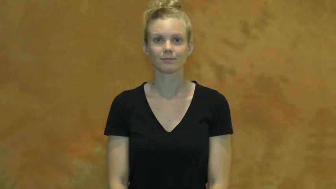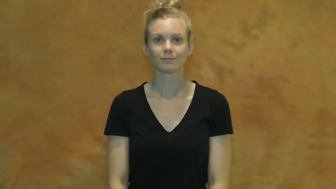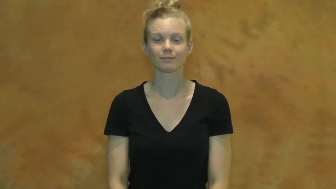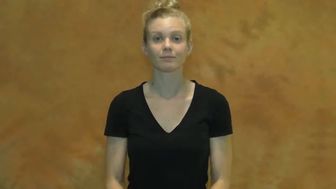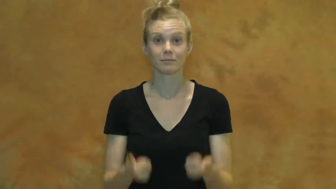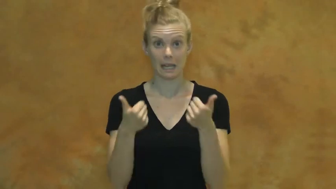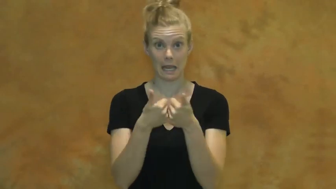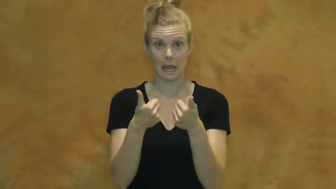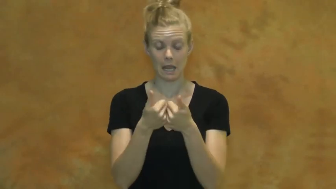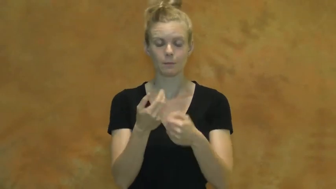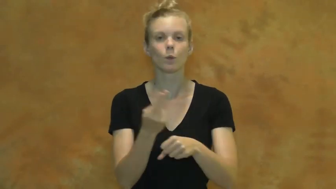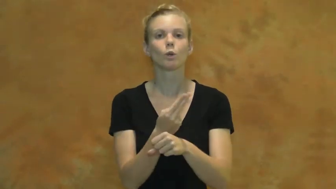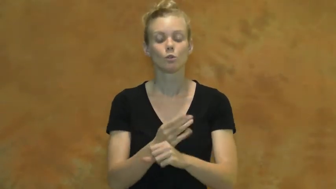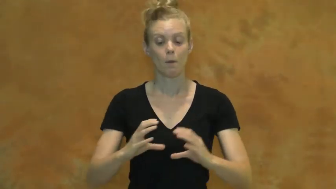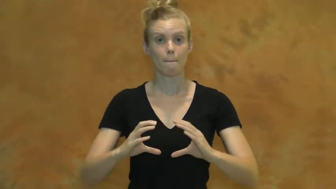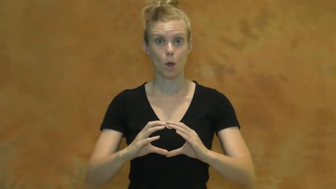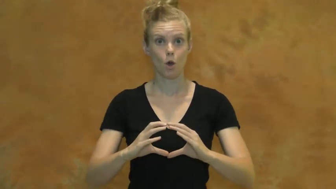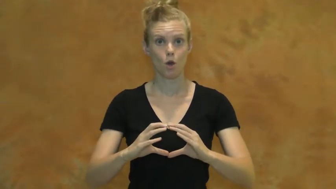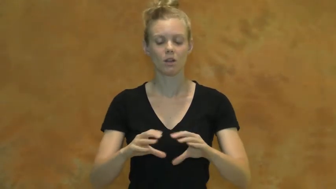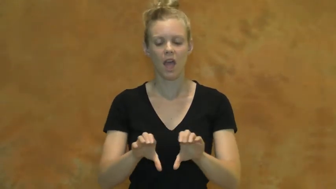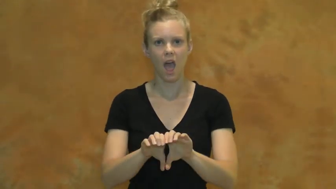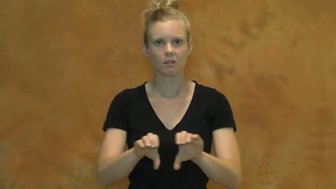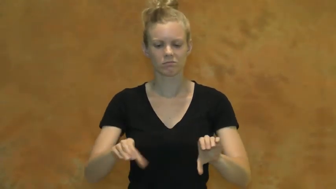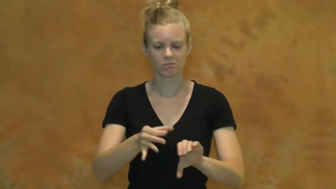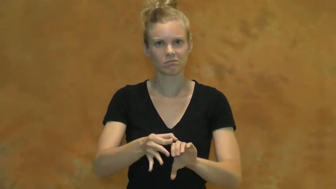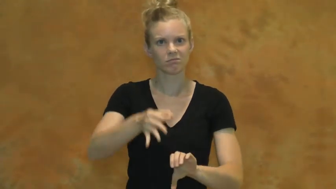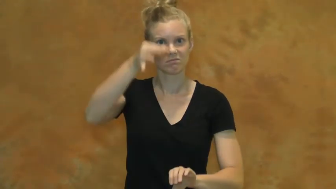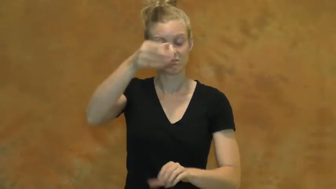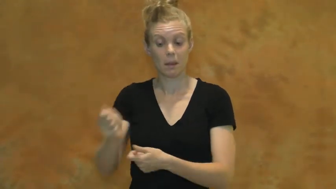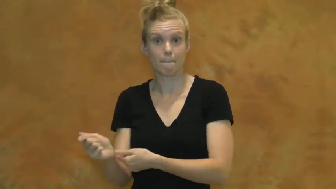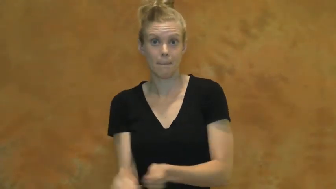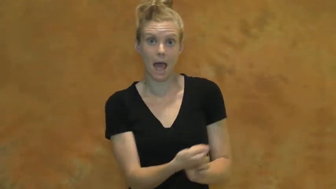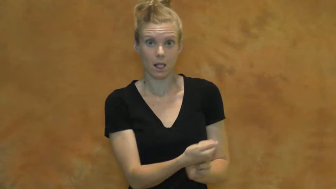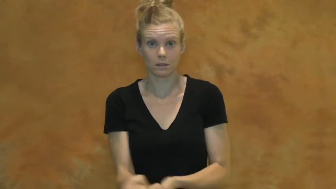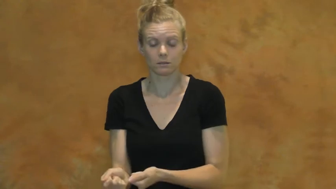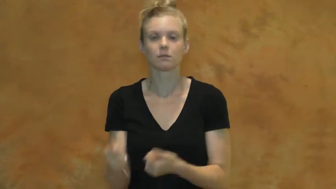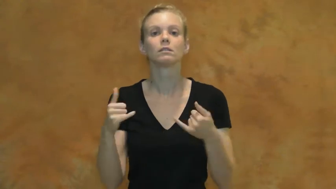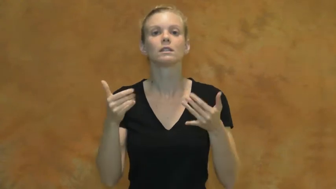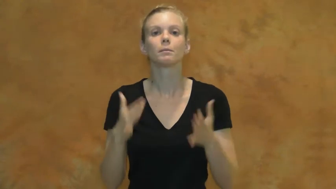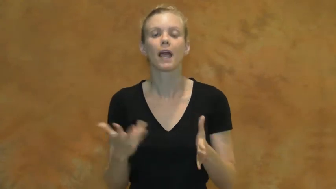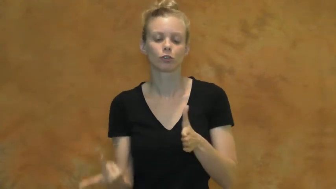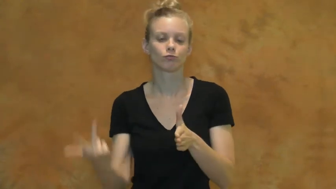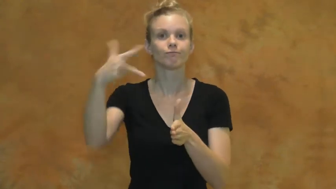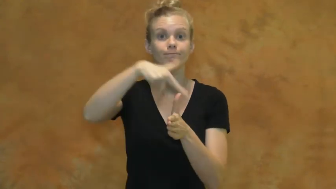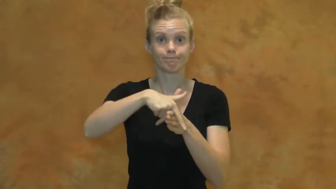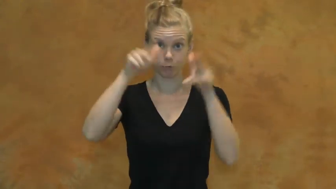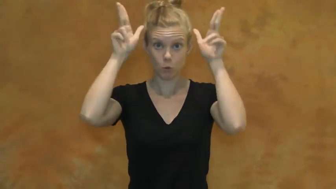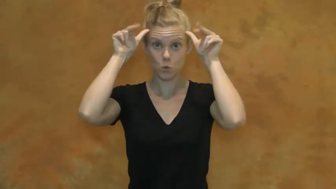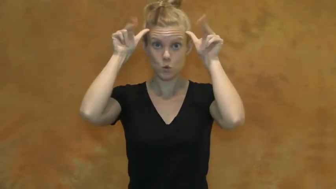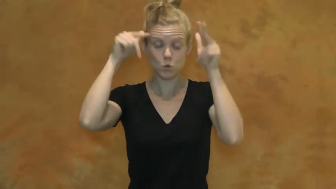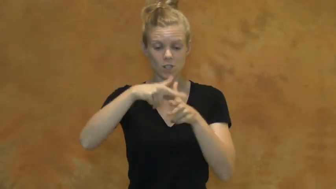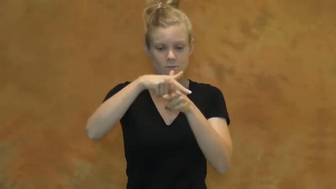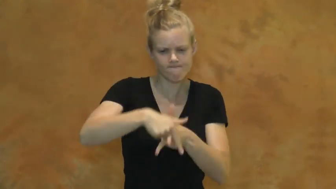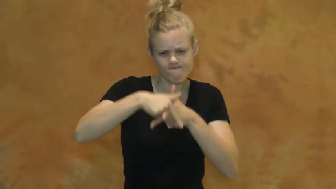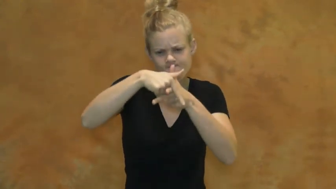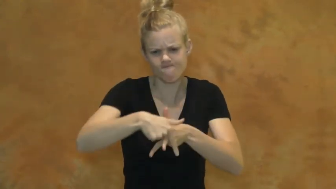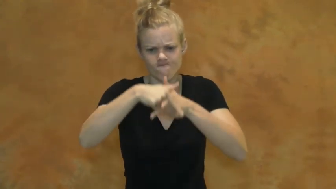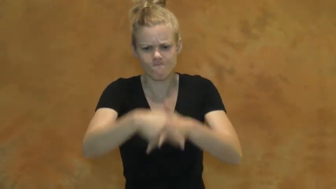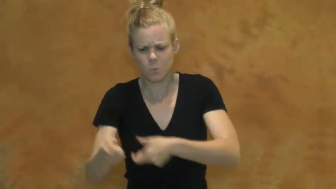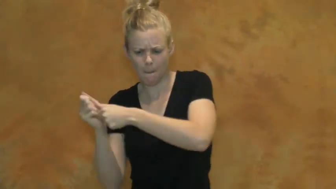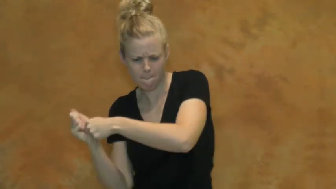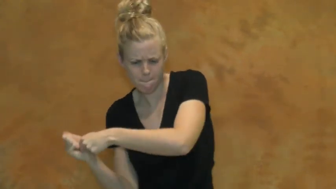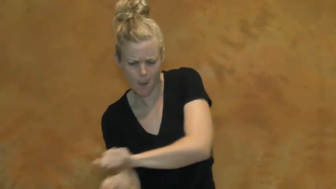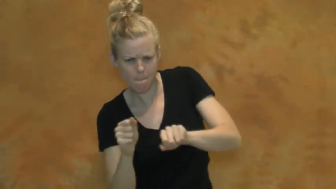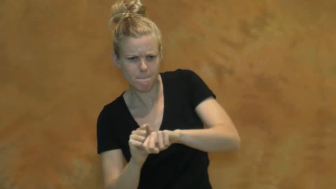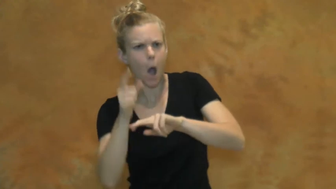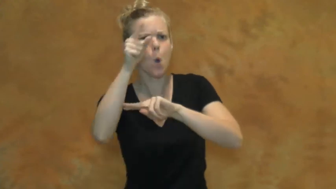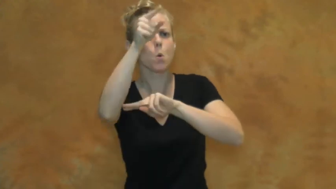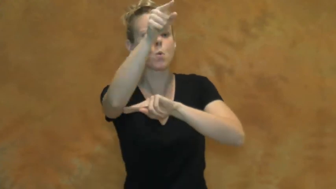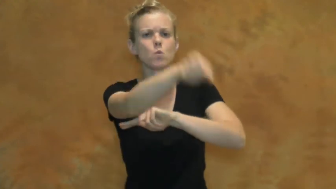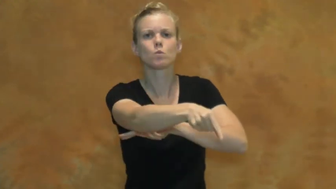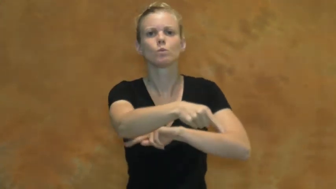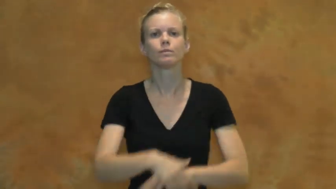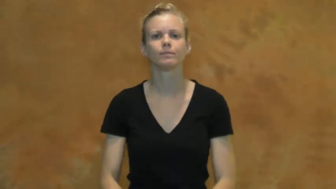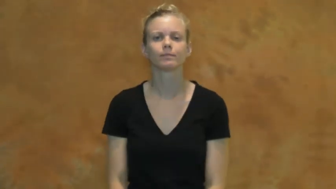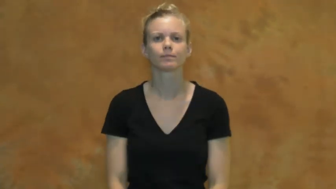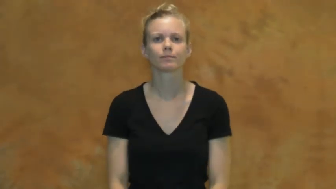polo